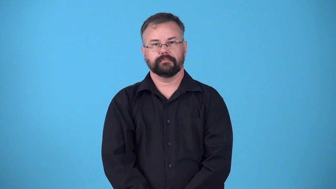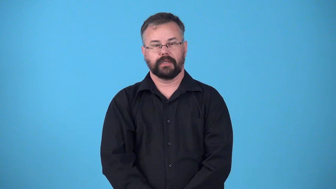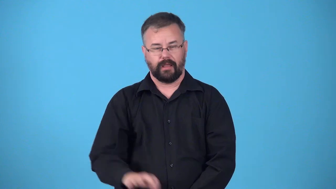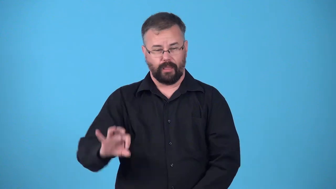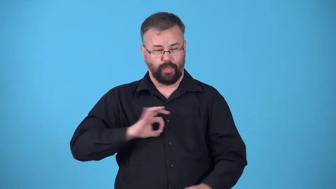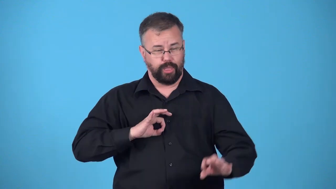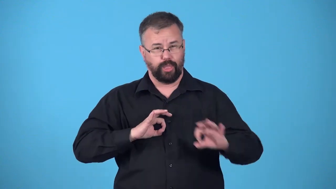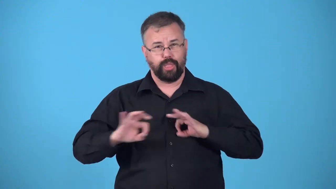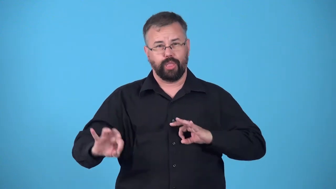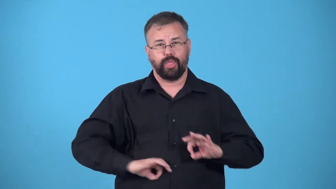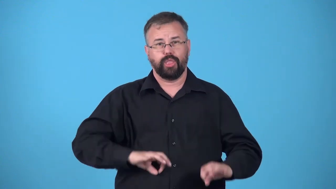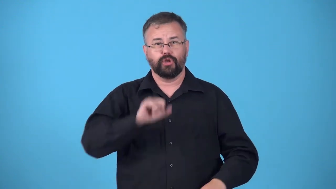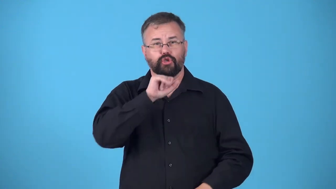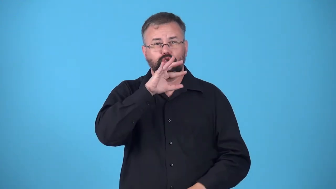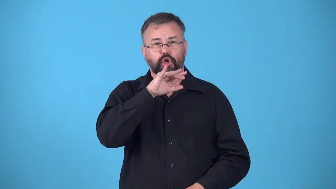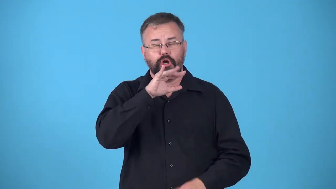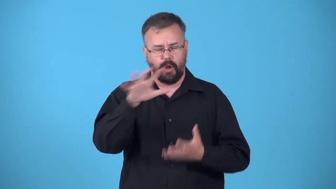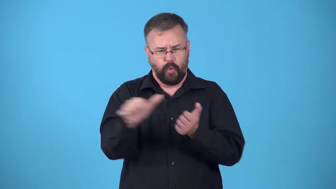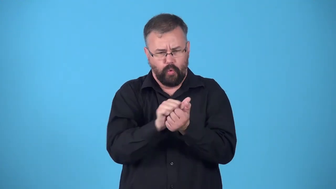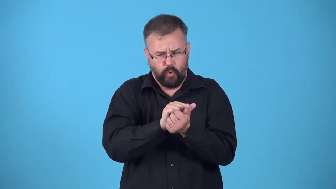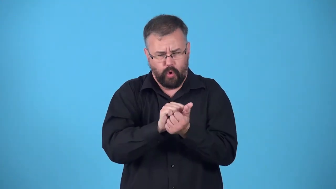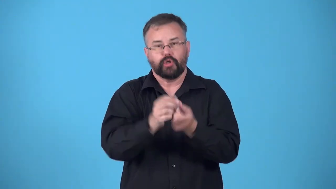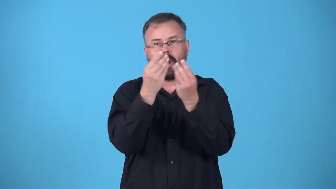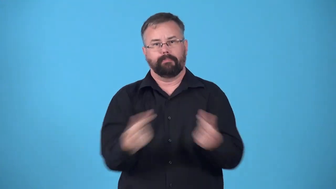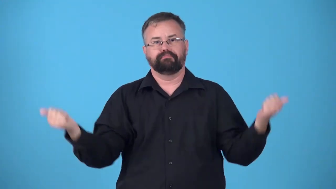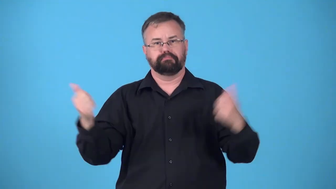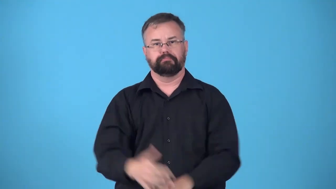come out